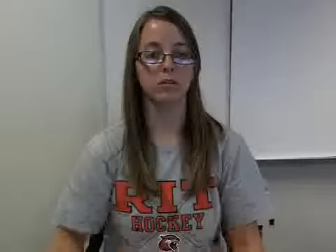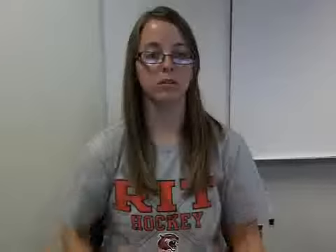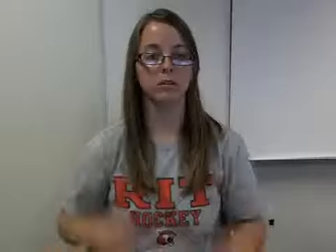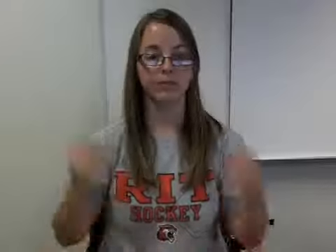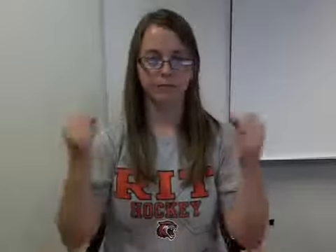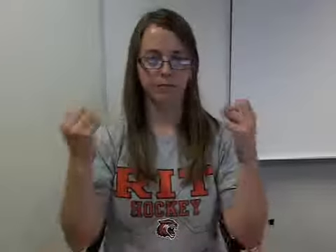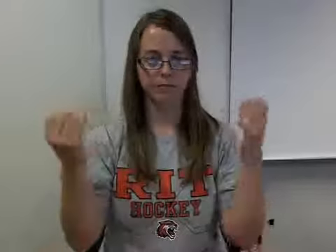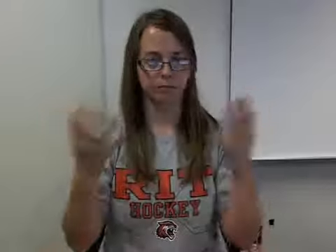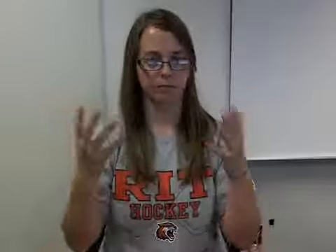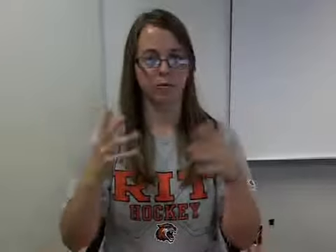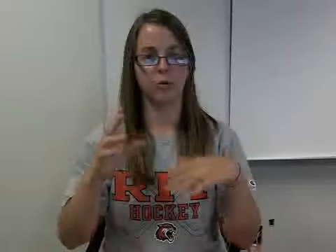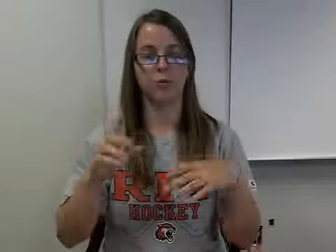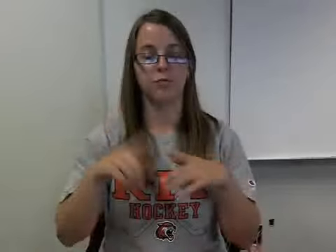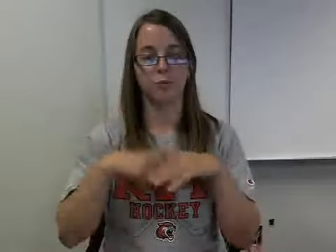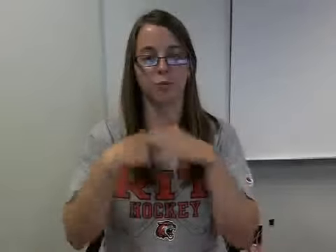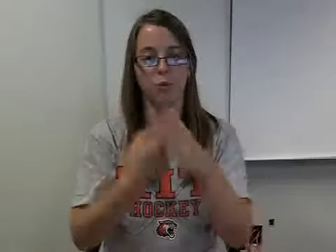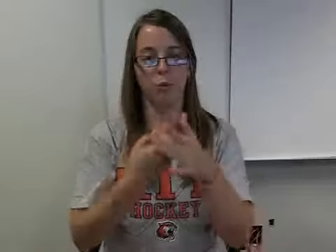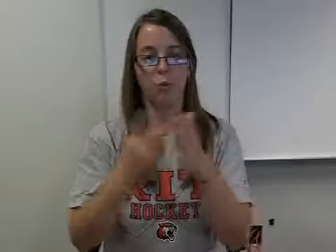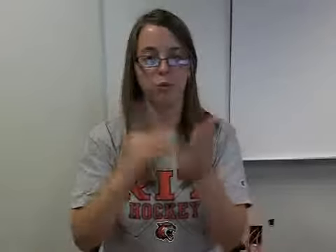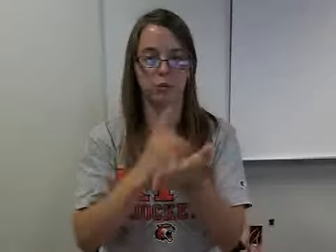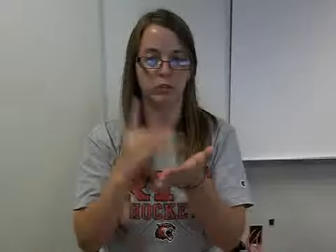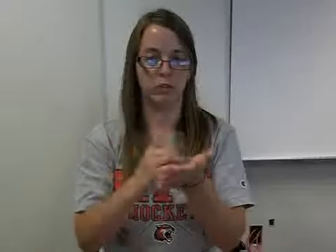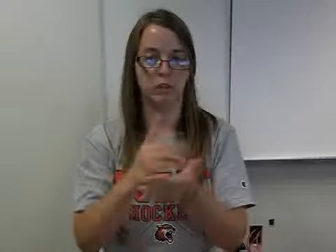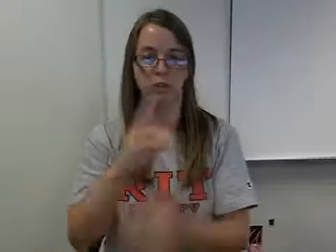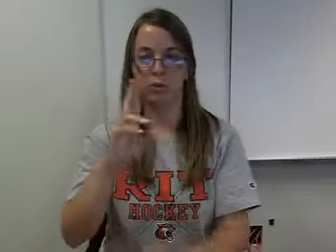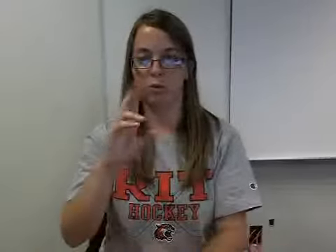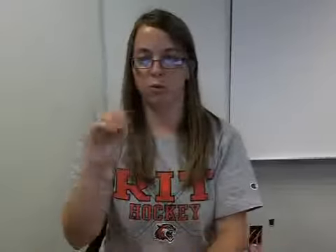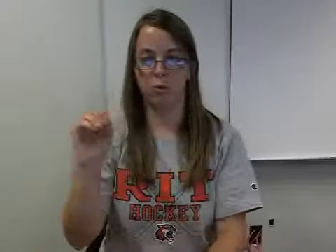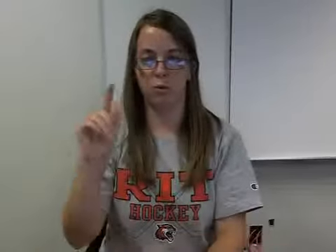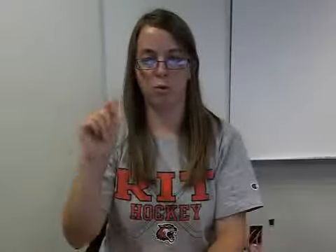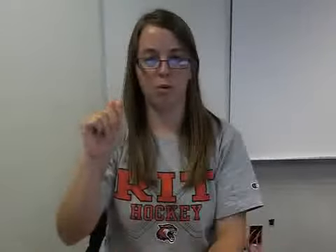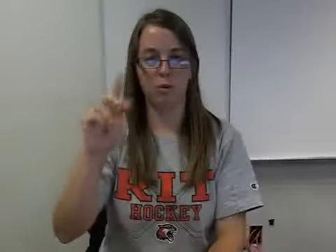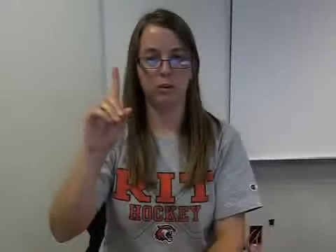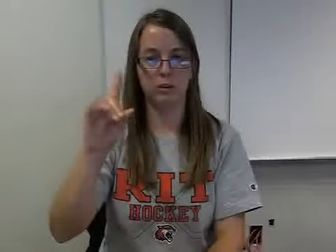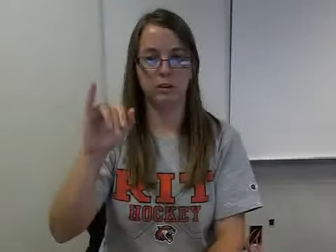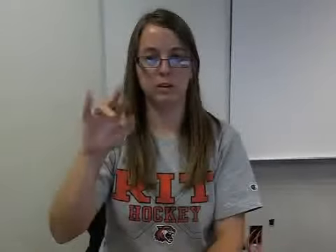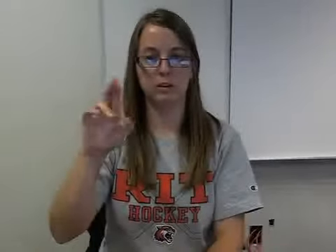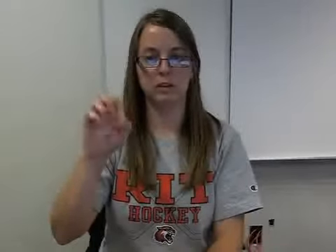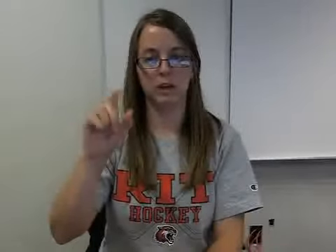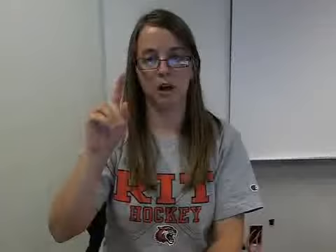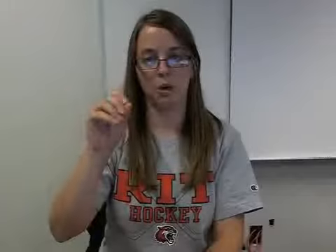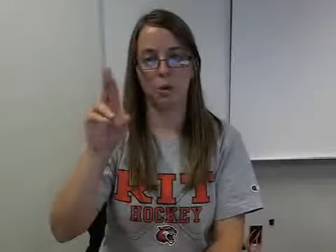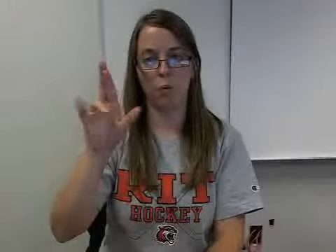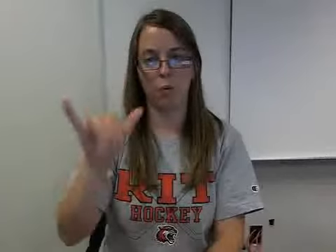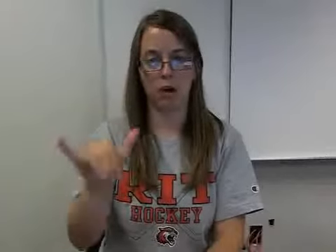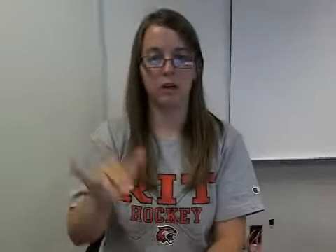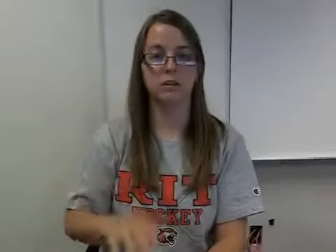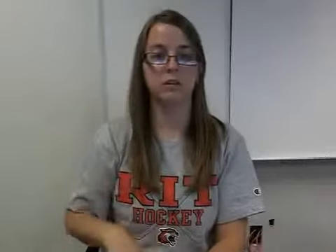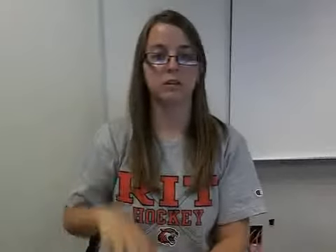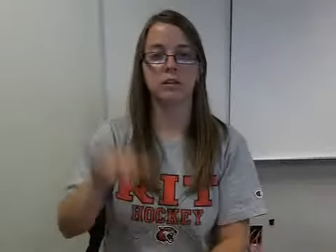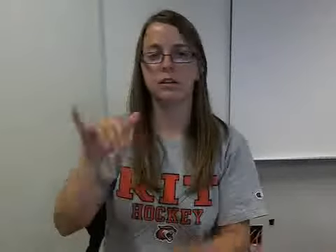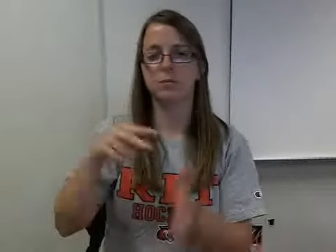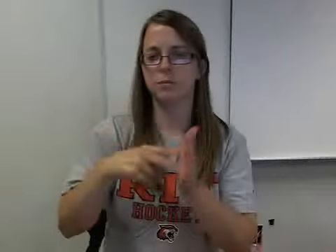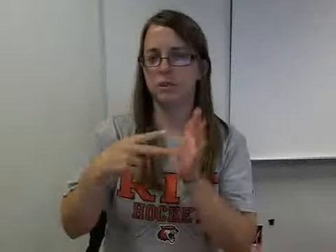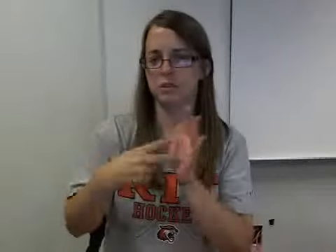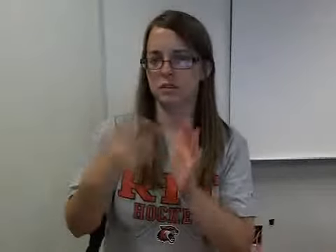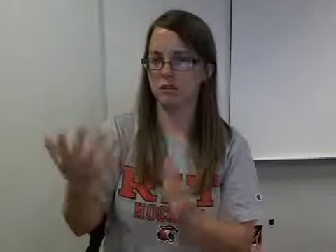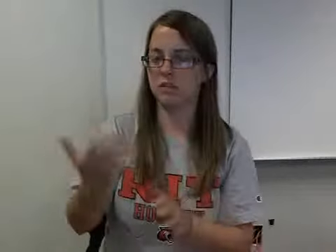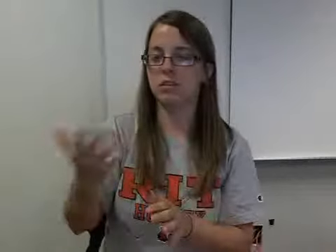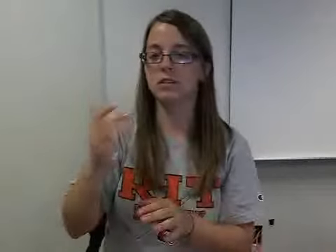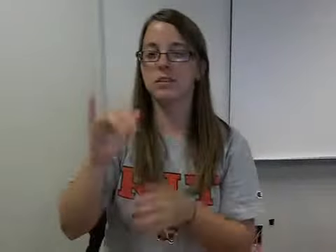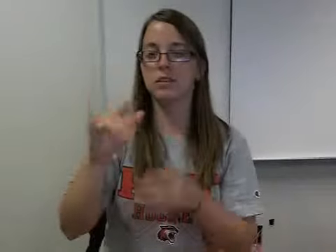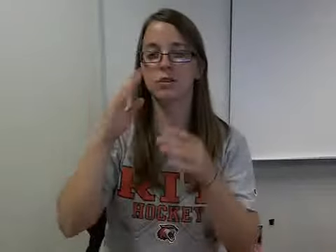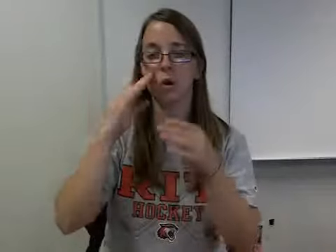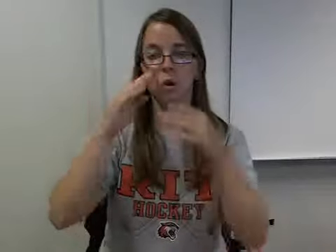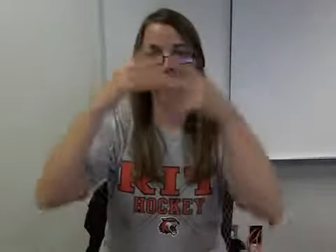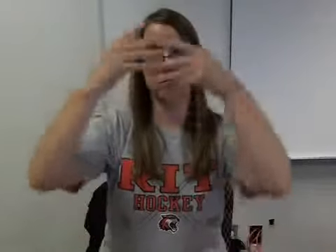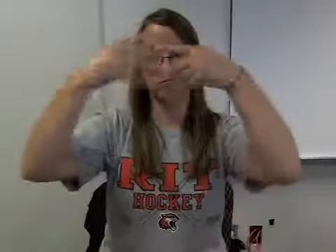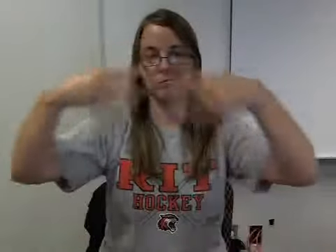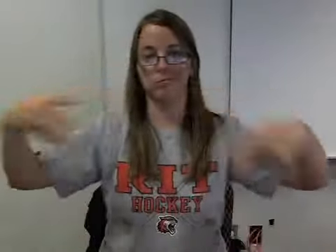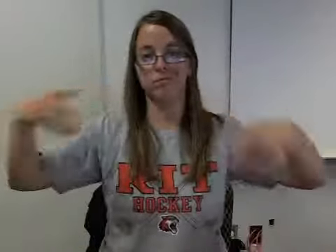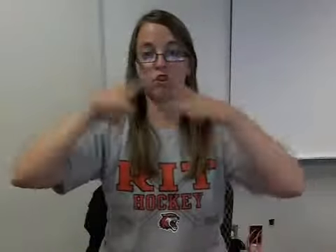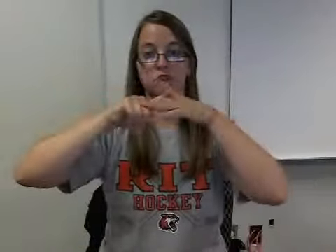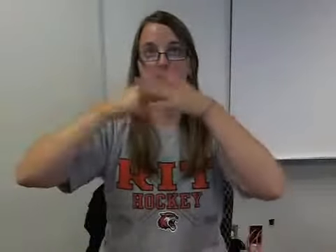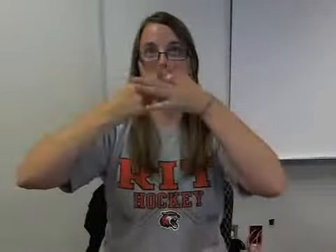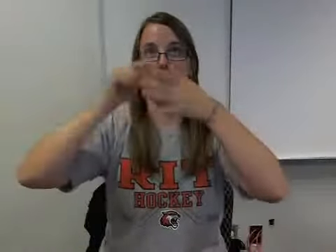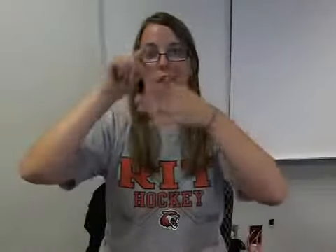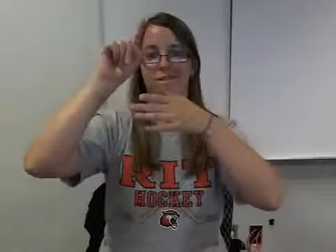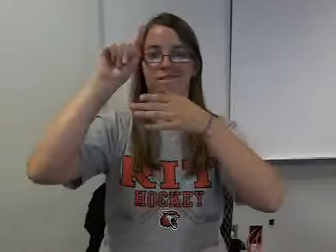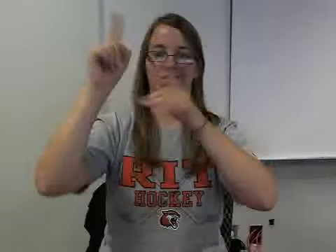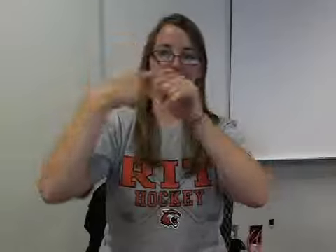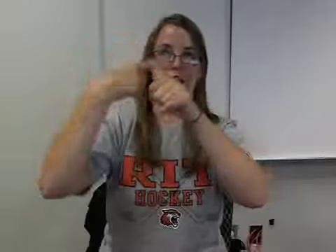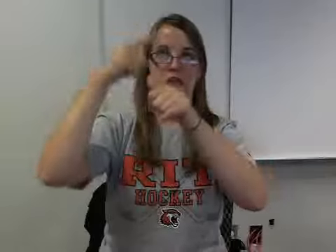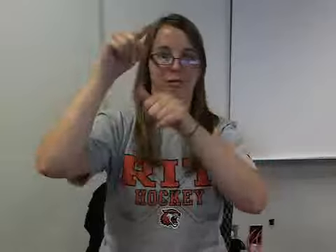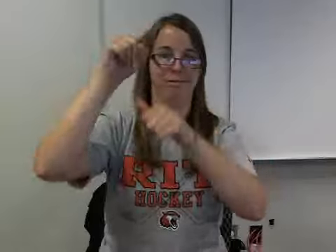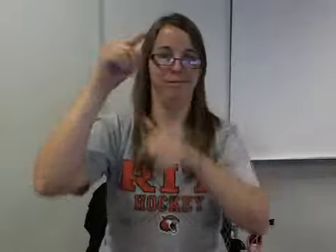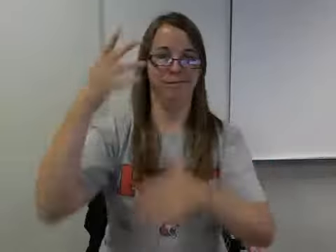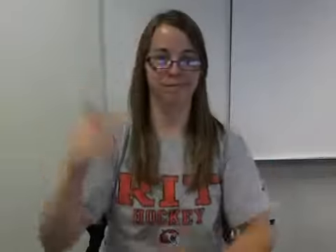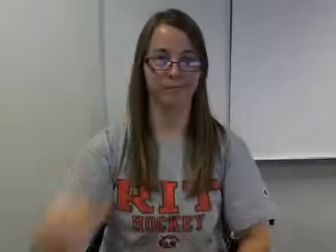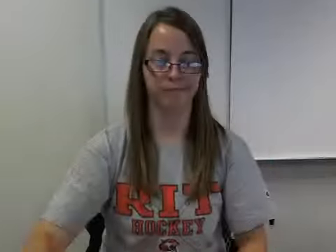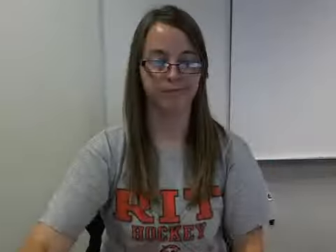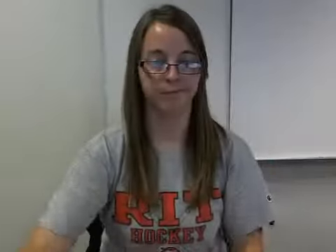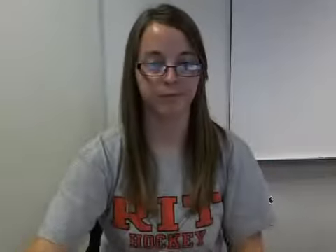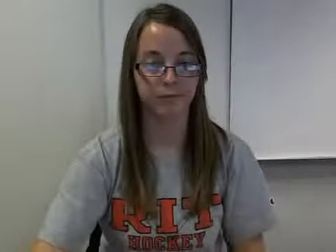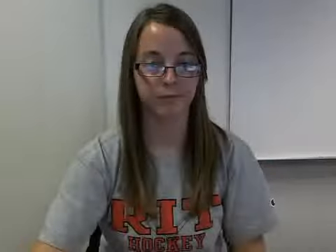Root Directory